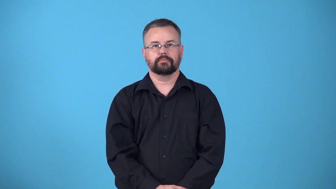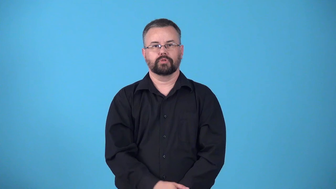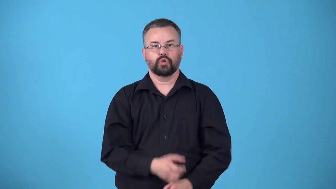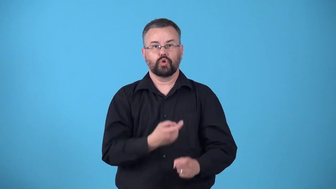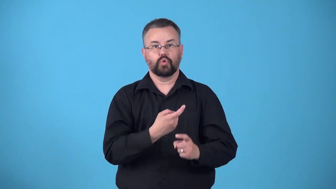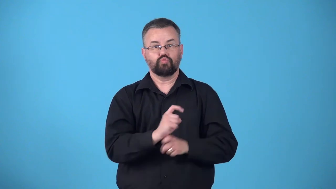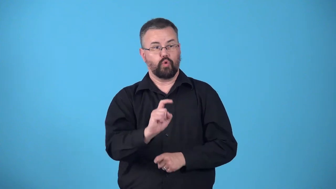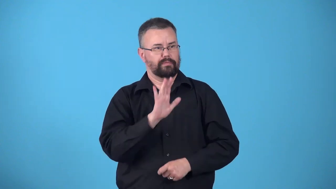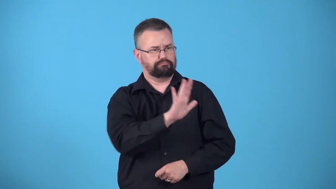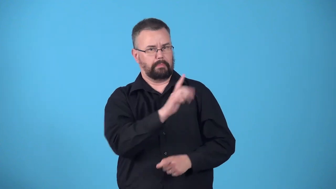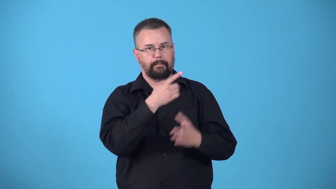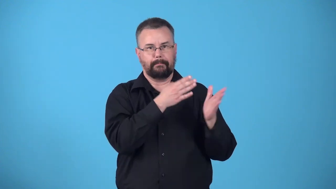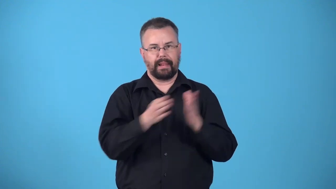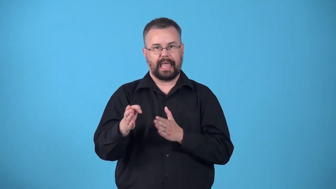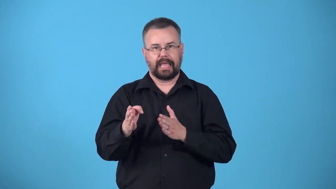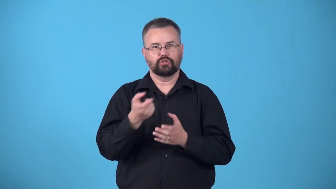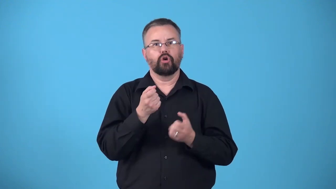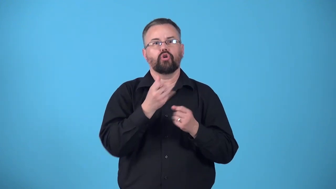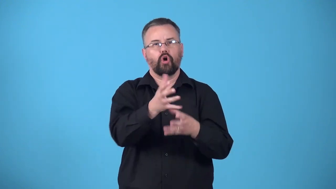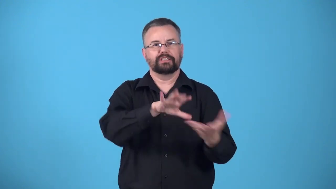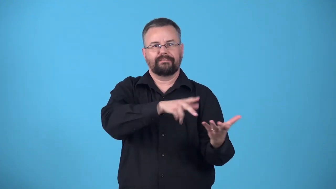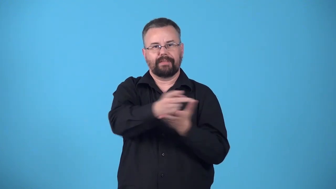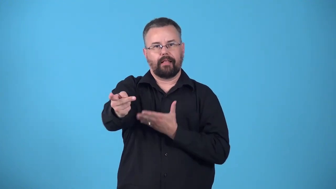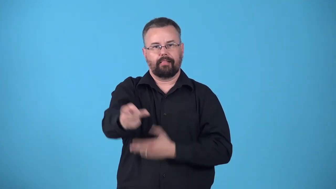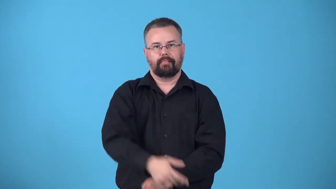cook someone's goose